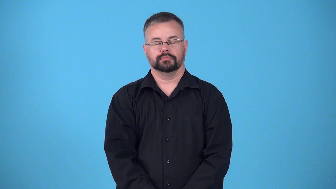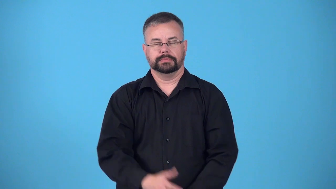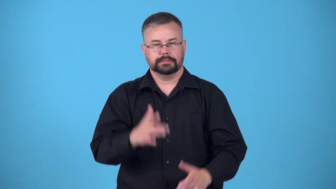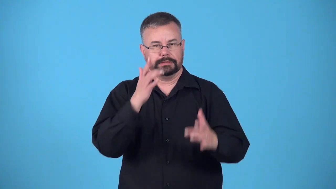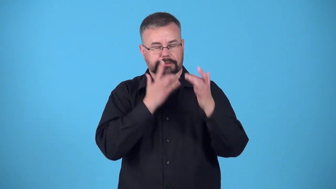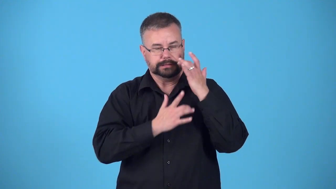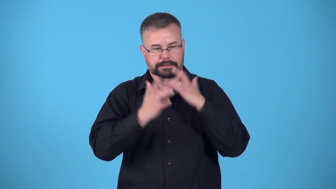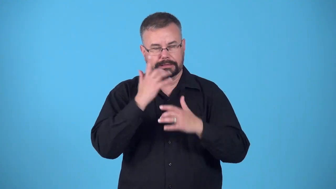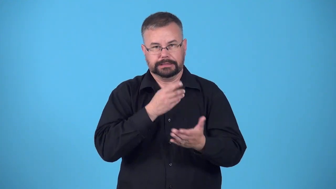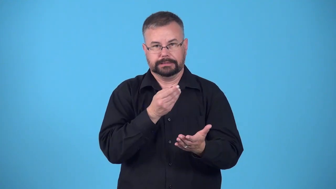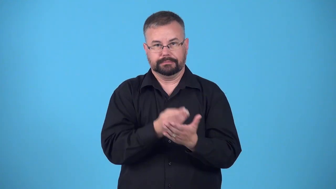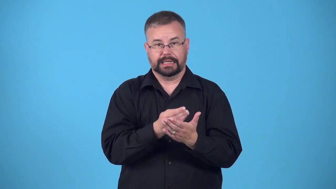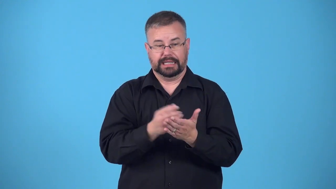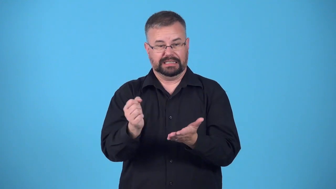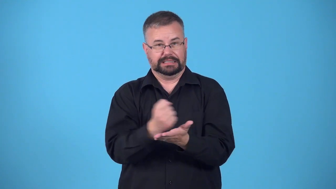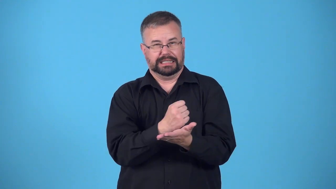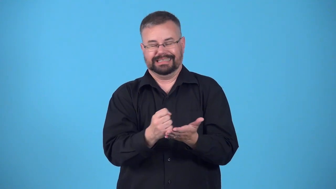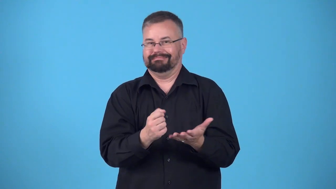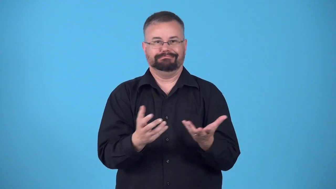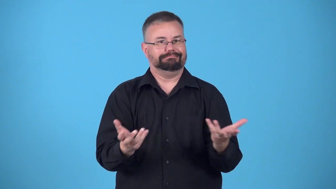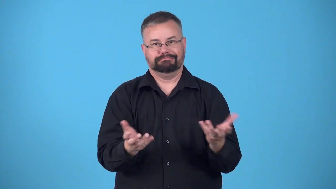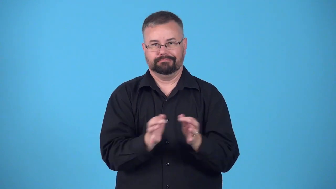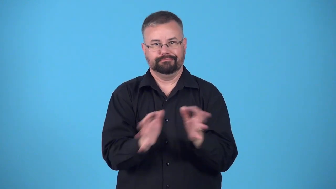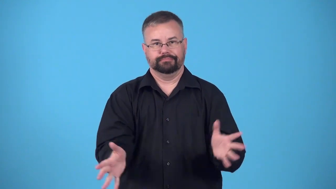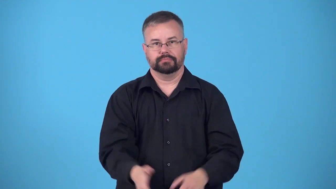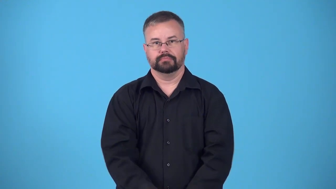stringency